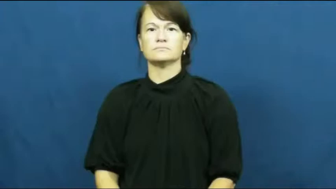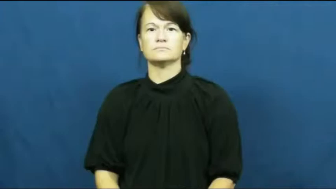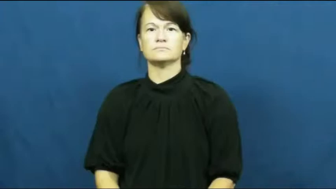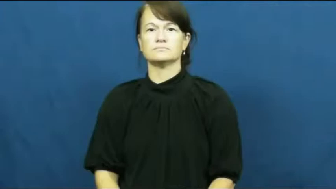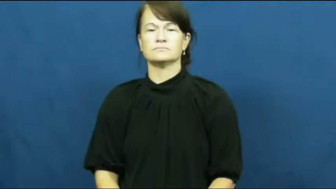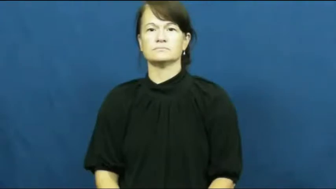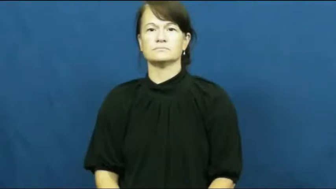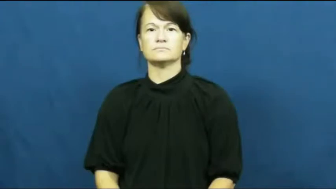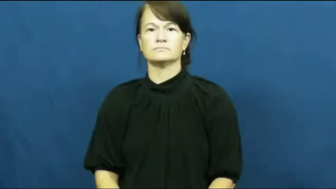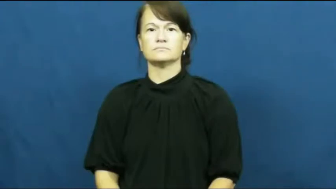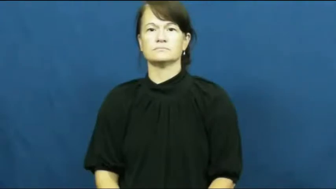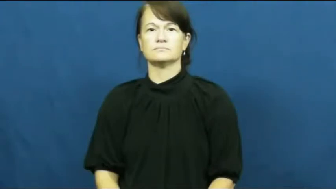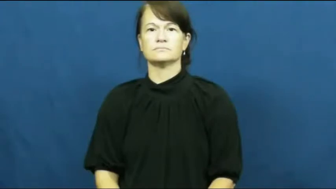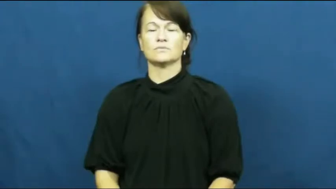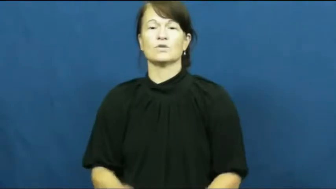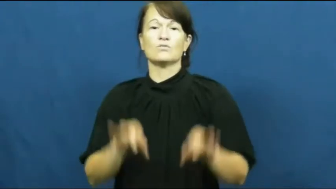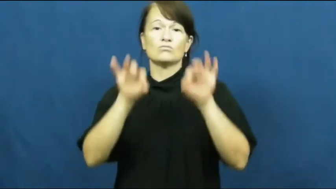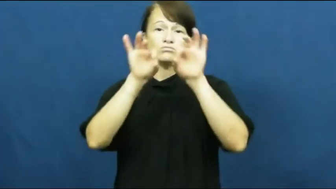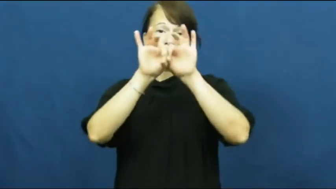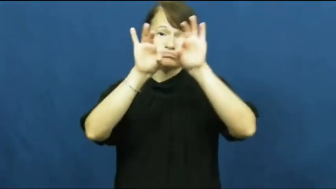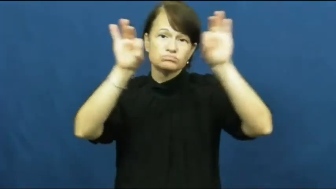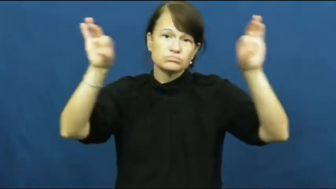crossbar-soccer,football